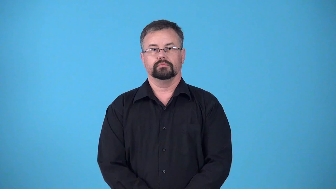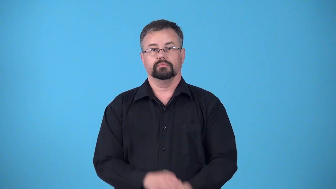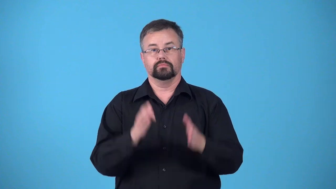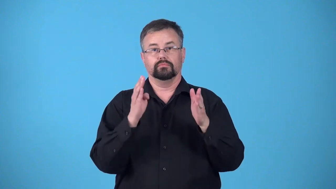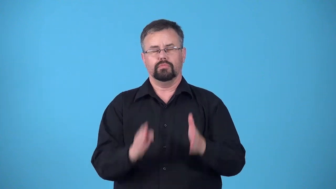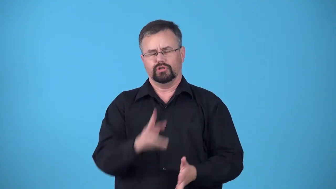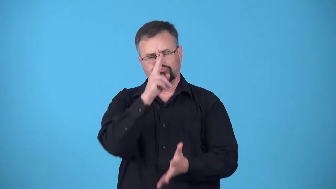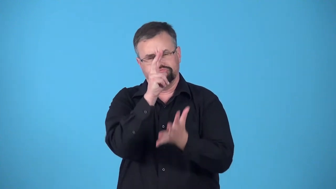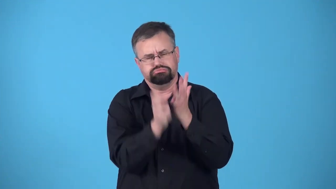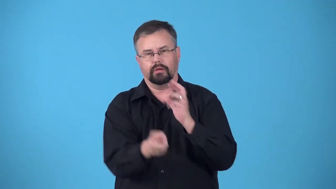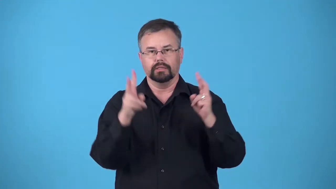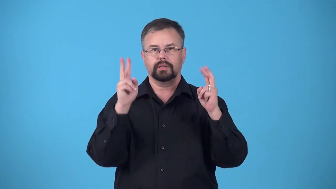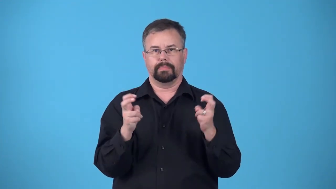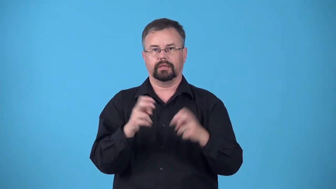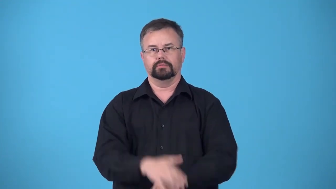buff-subject